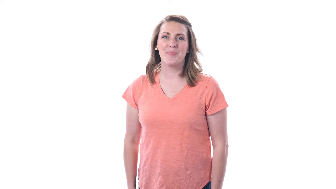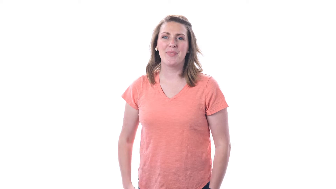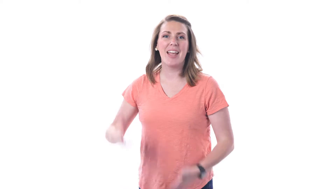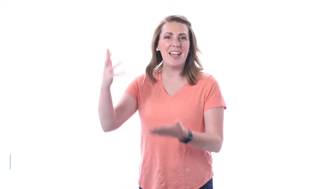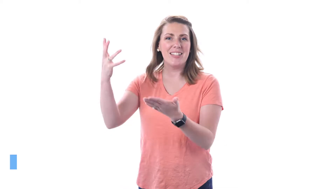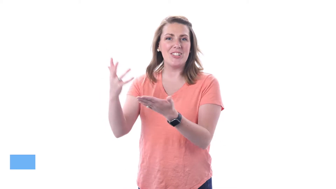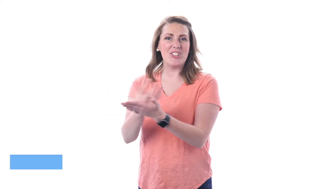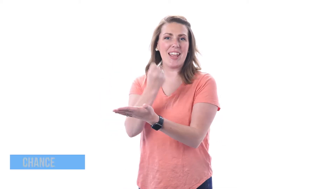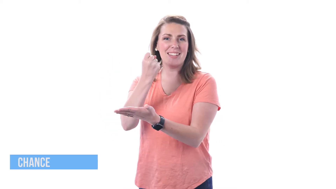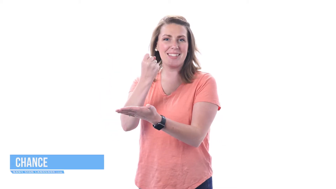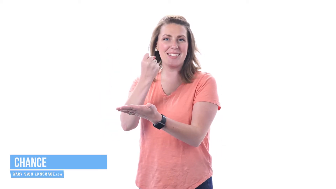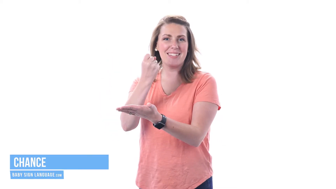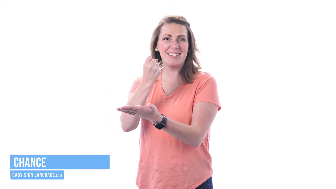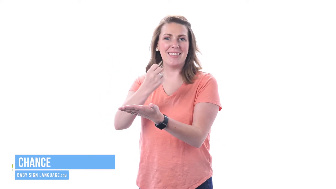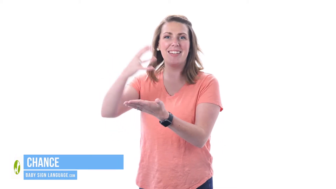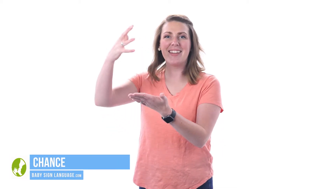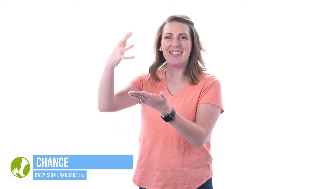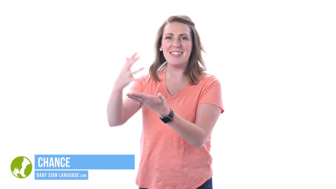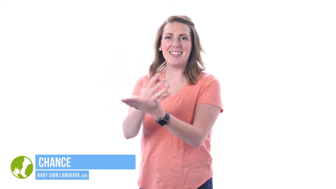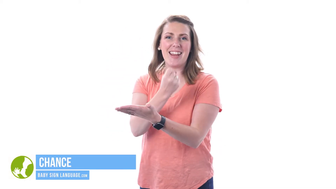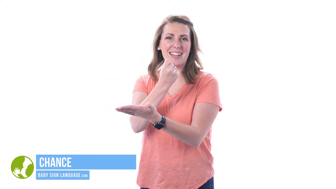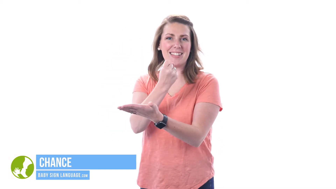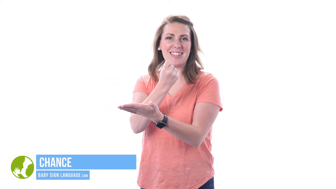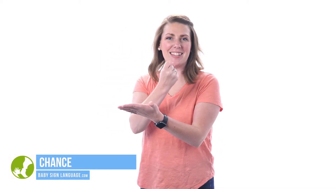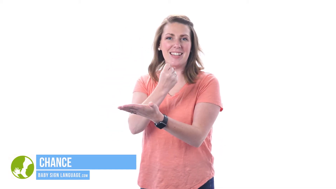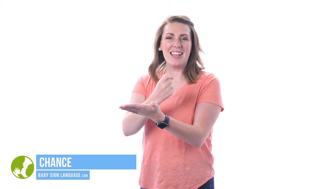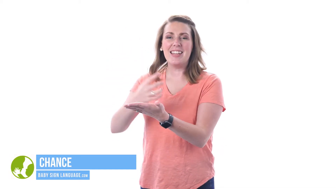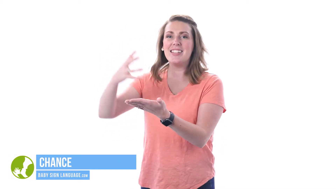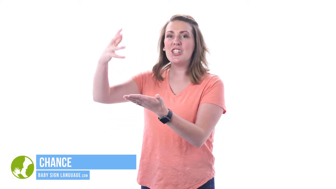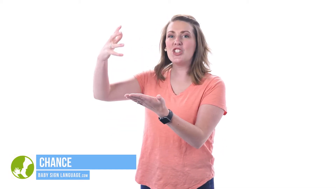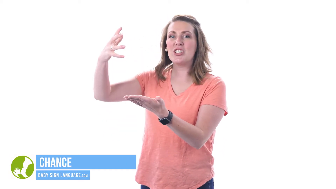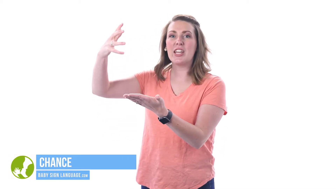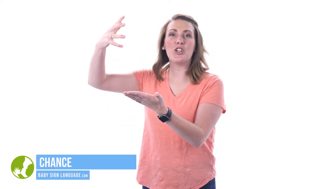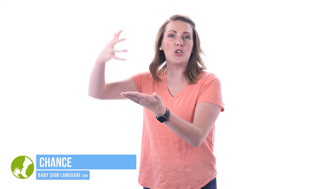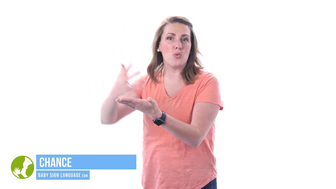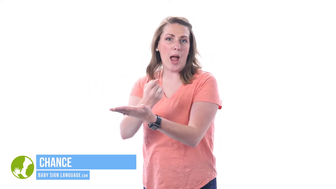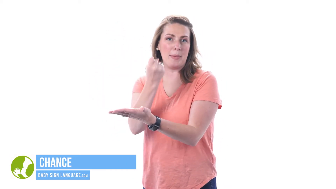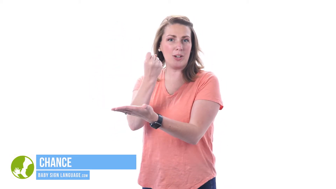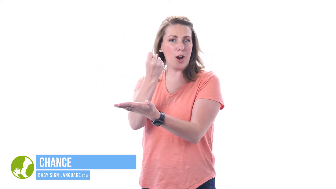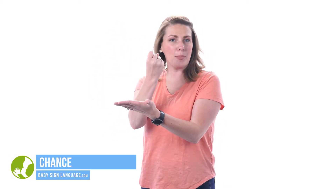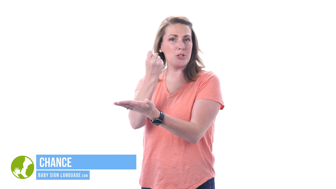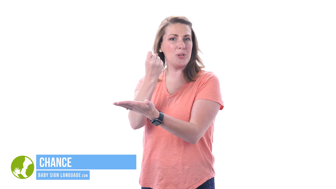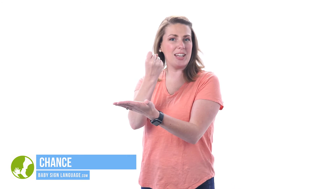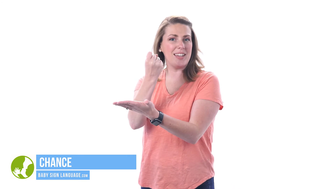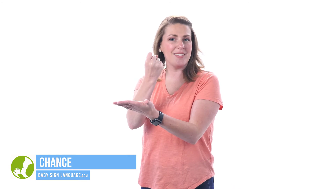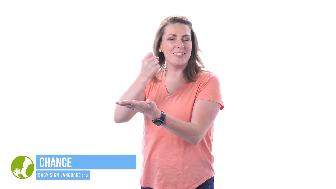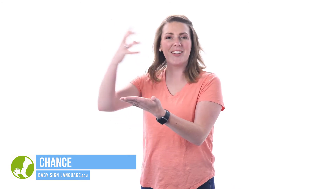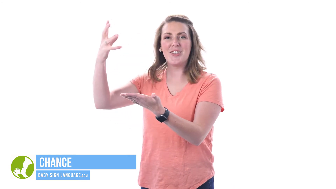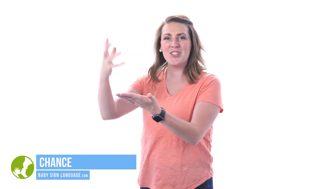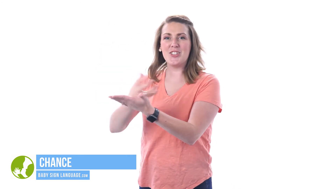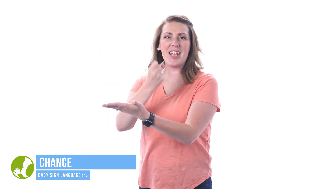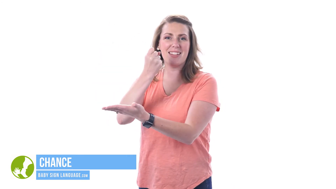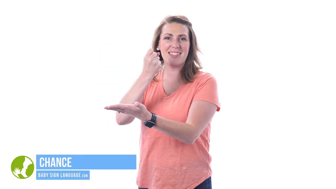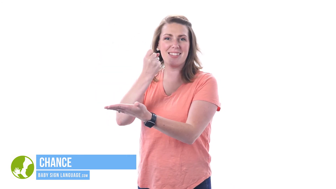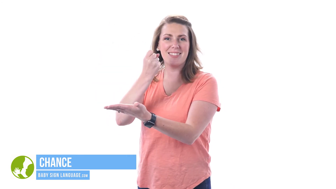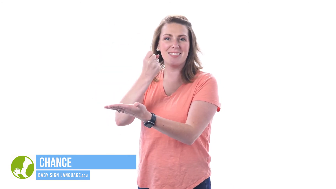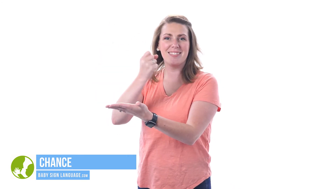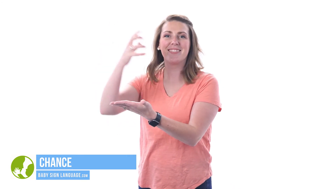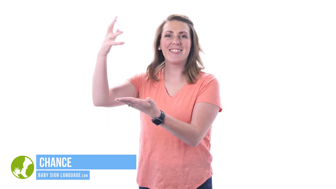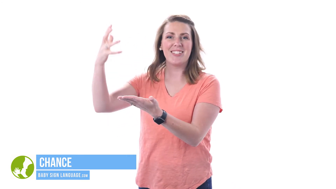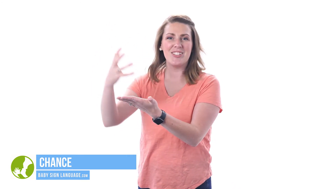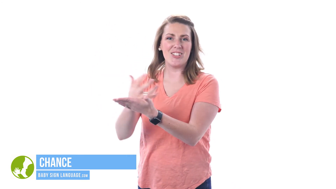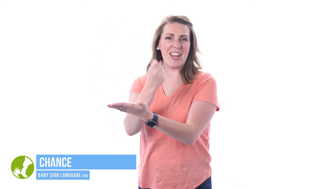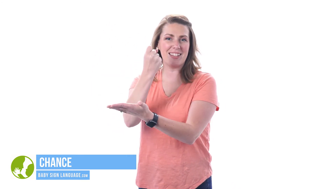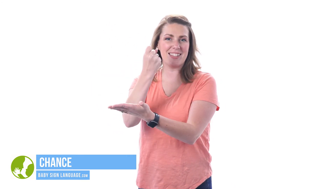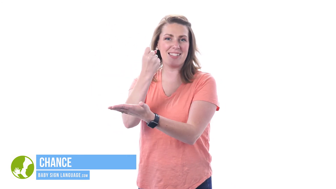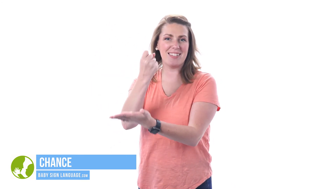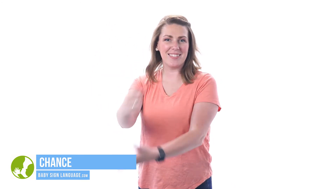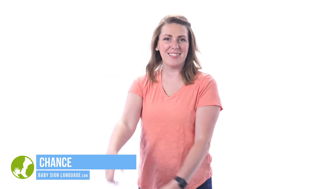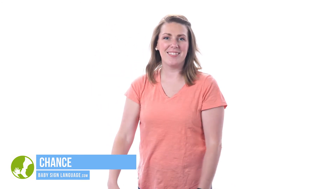Chance